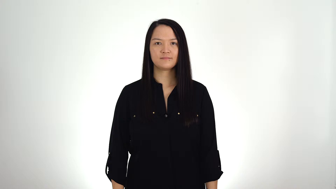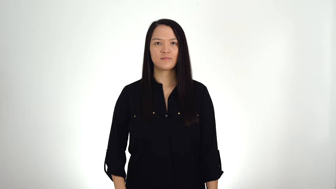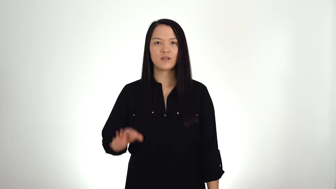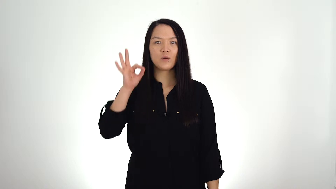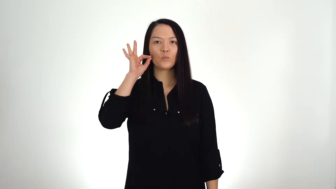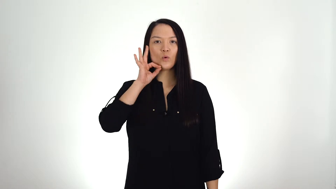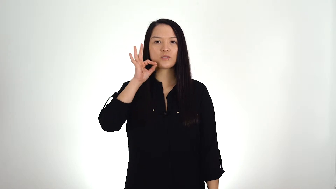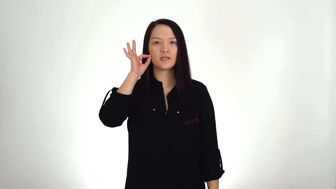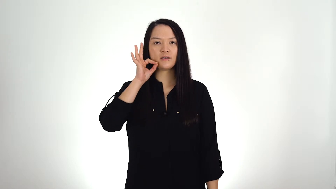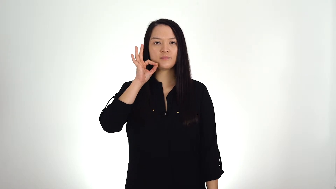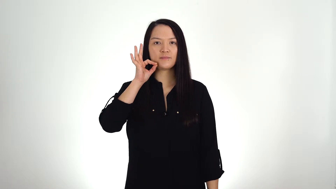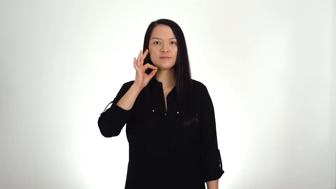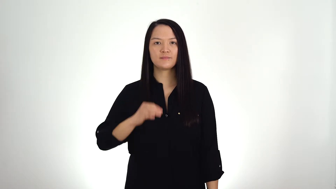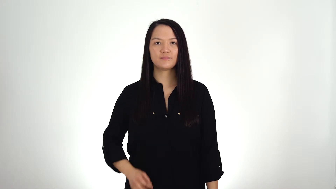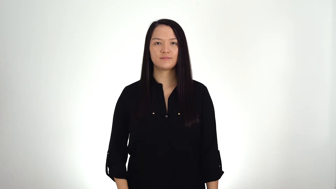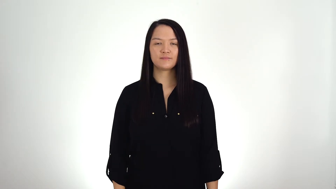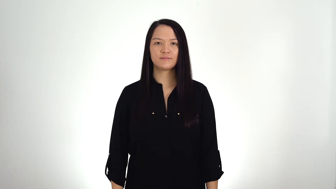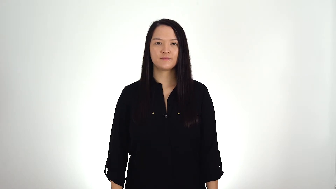Water